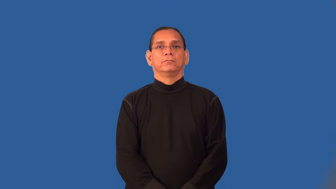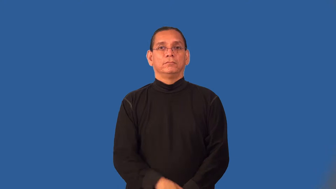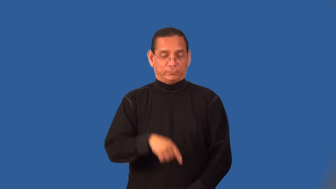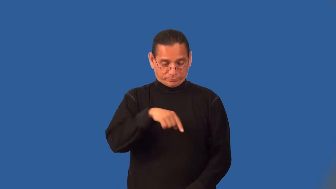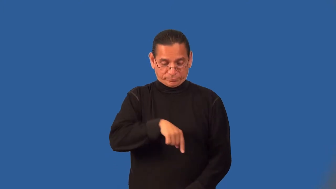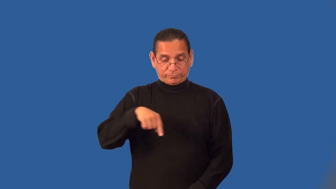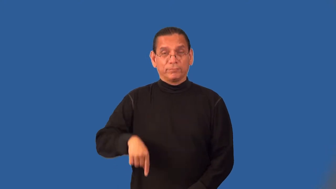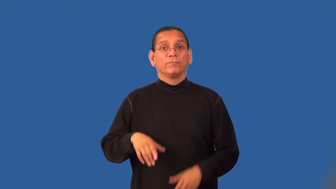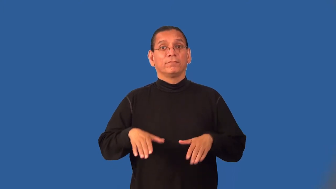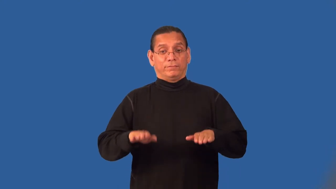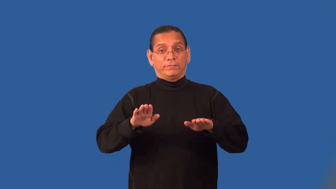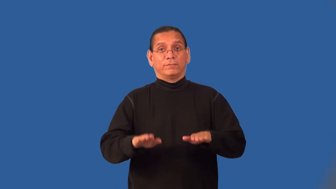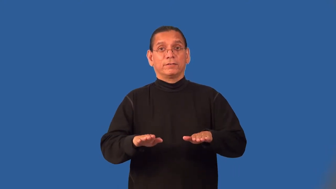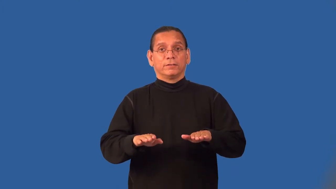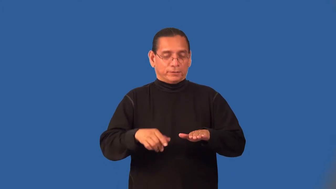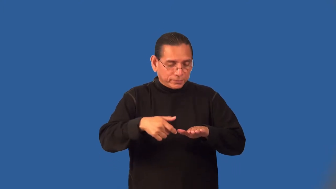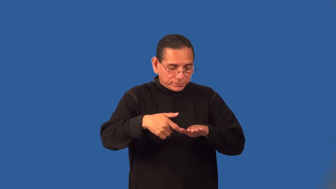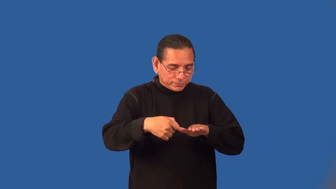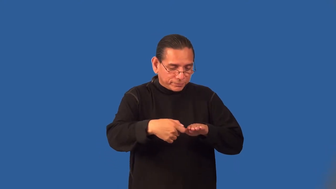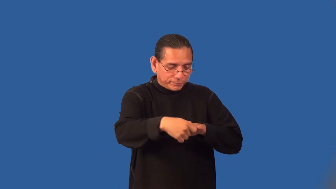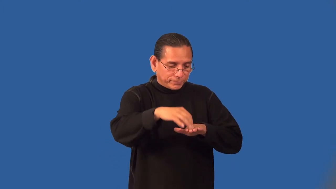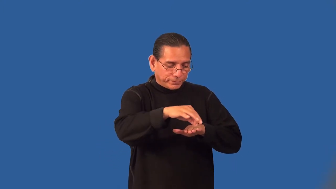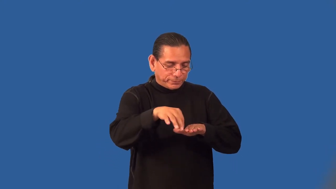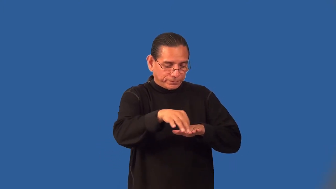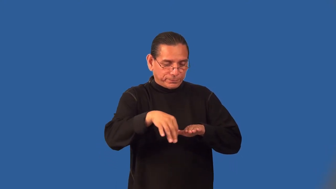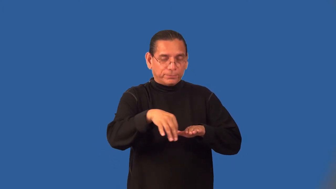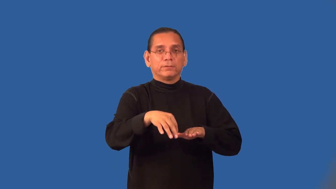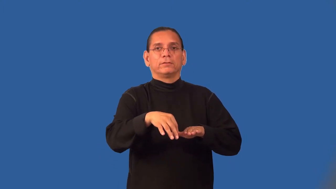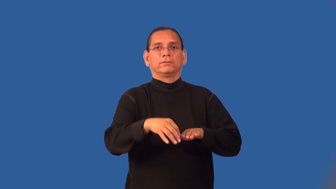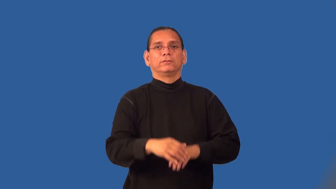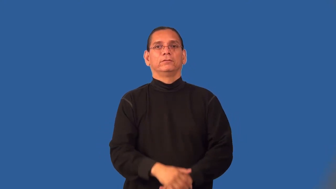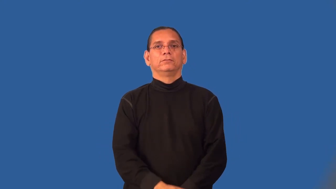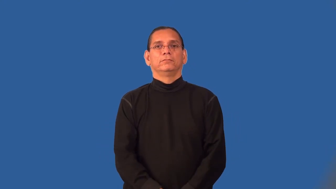pedicure